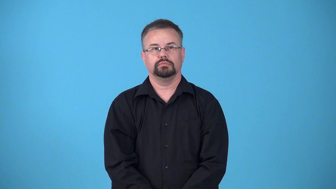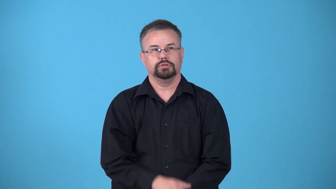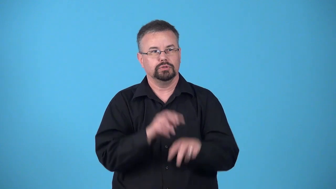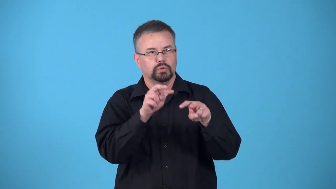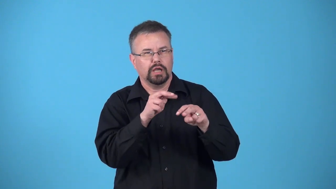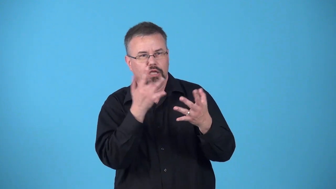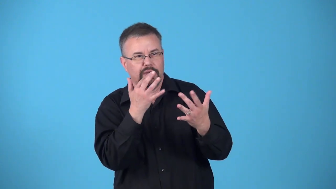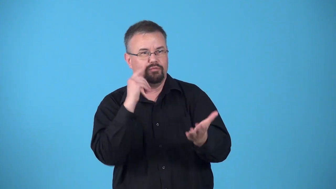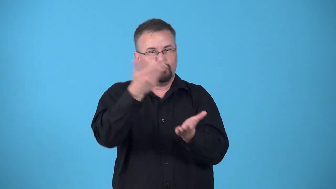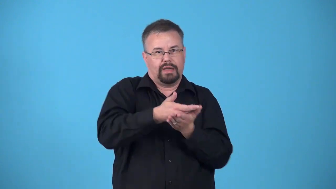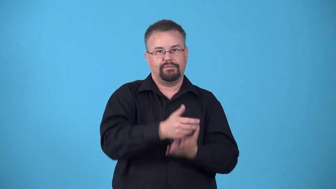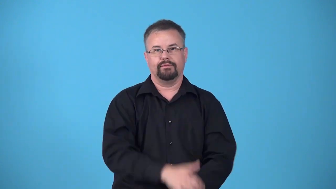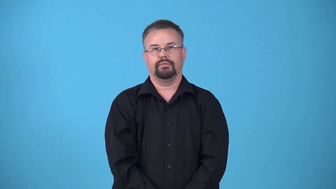keep an eye out